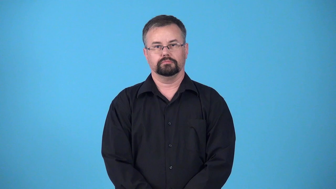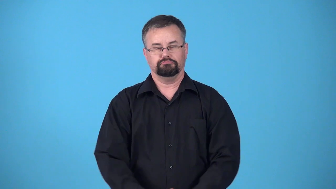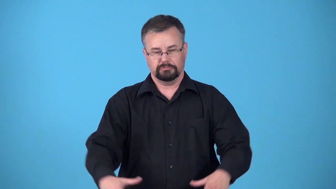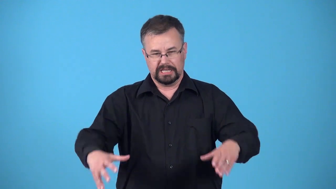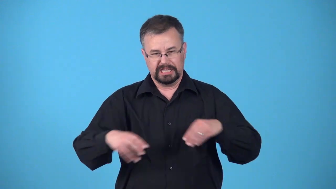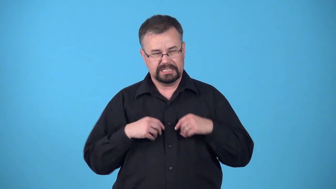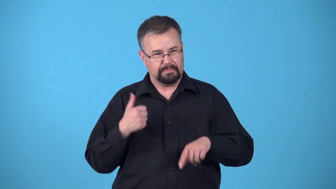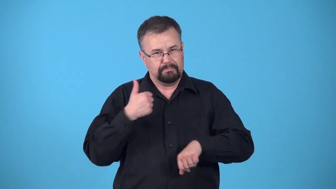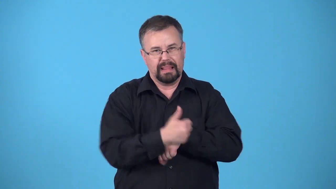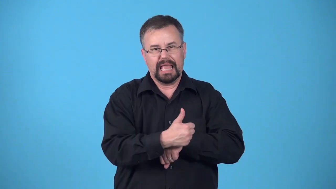take the fall, take the flak, take the heat